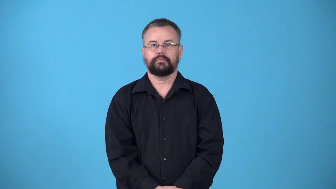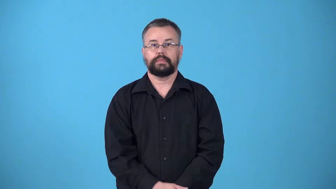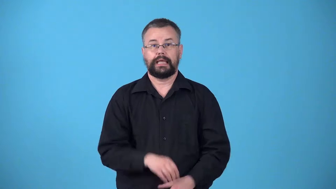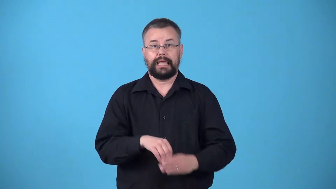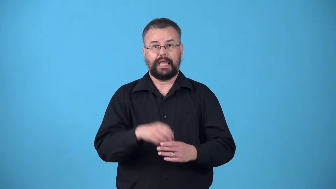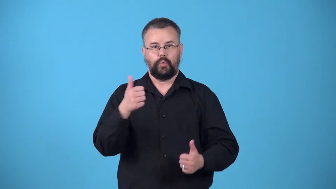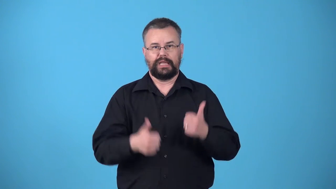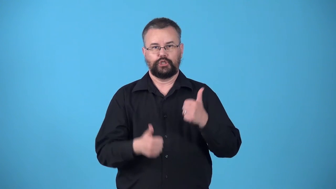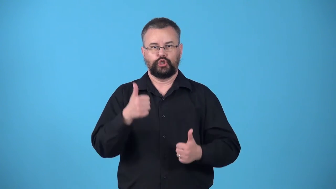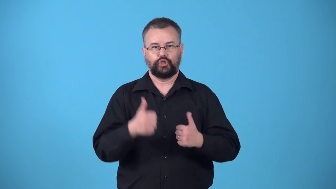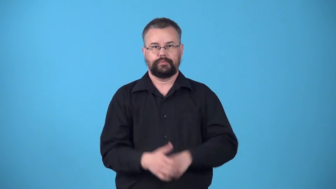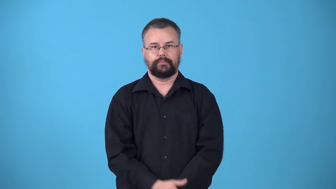wherein